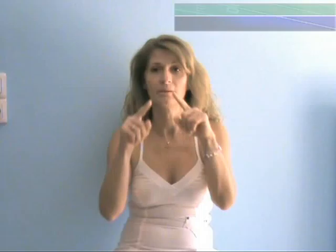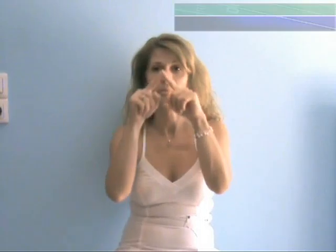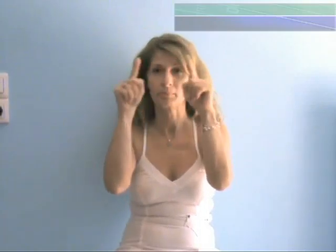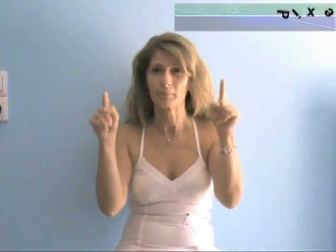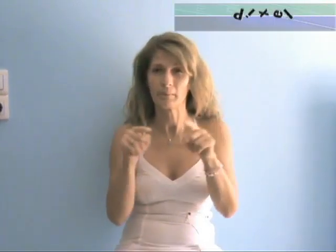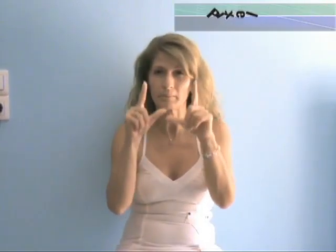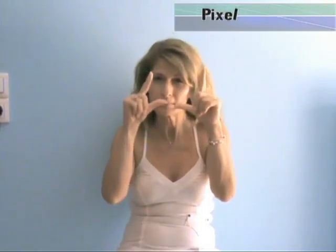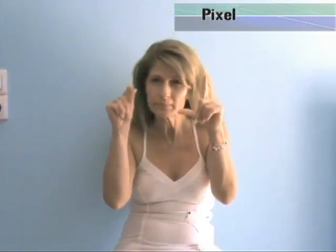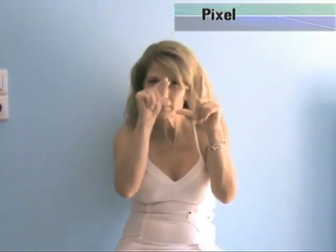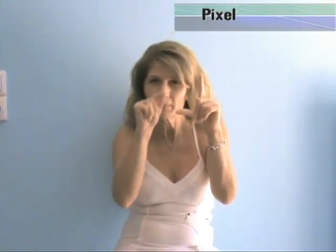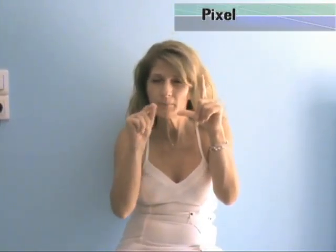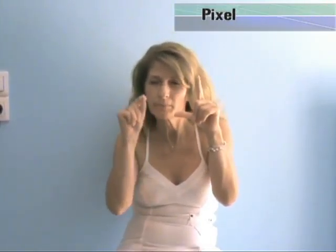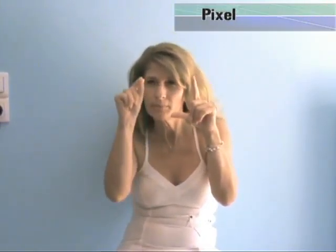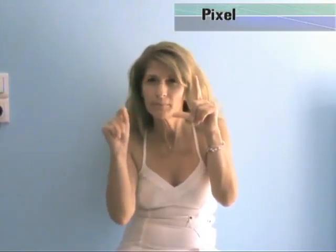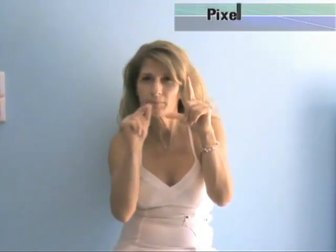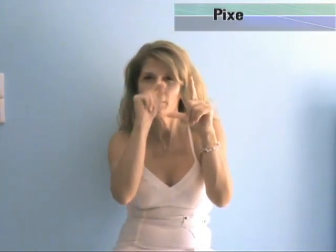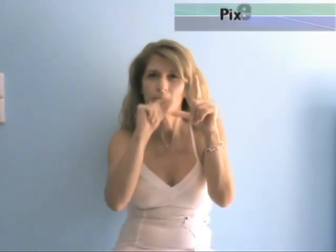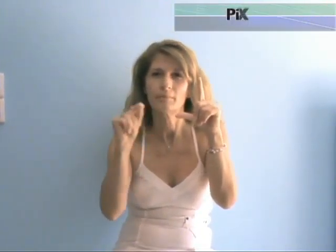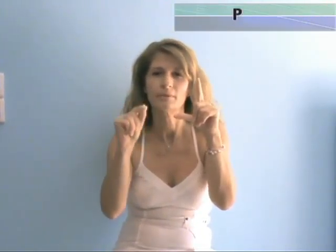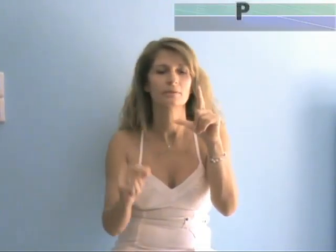Pixel